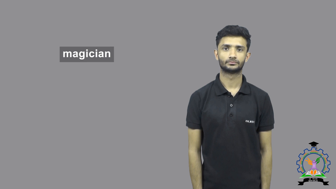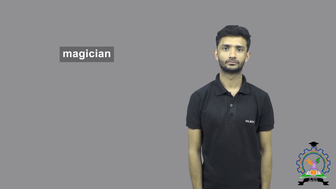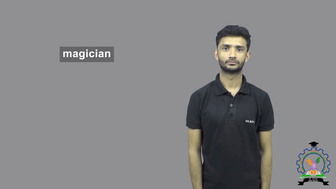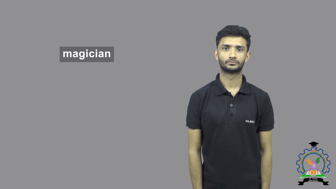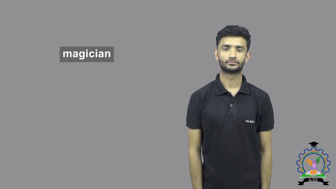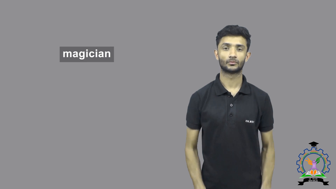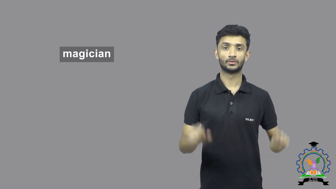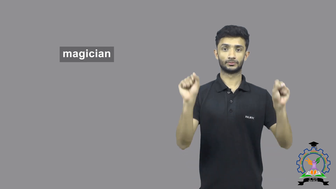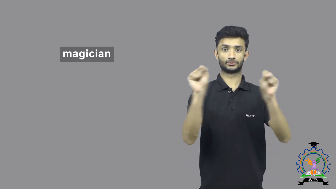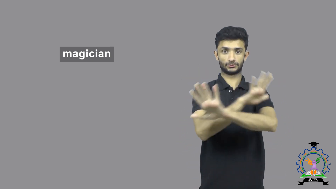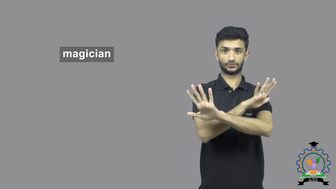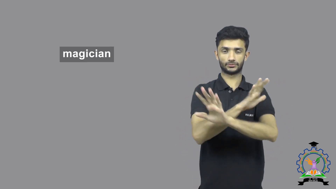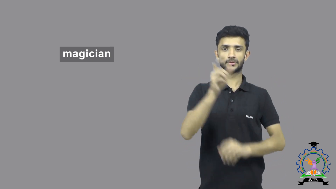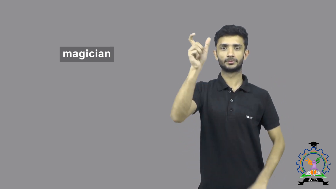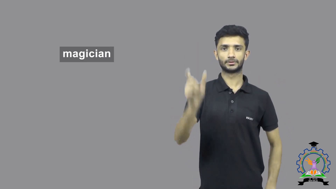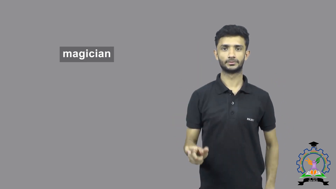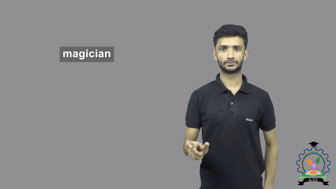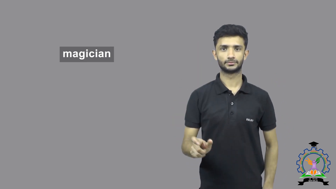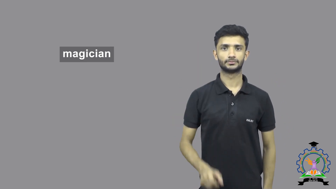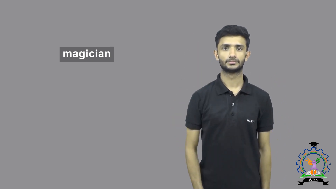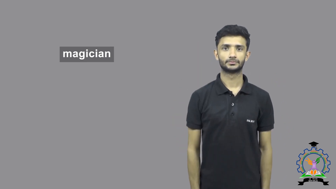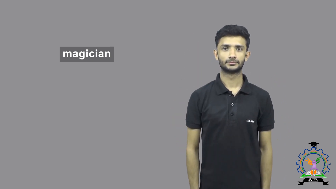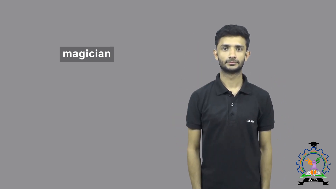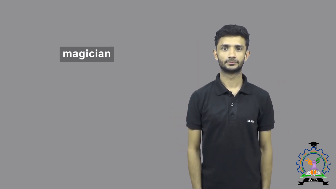magician